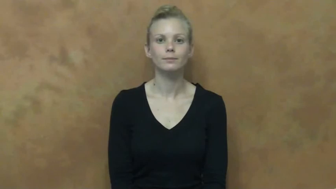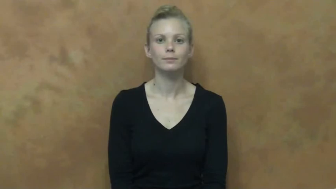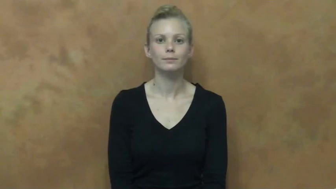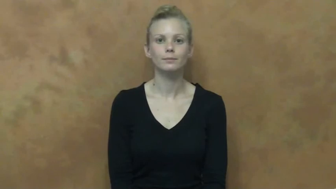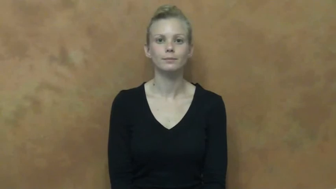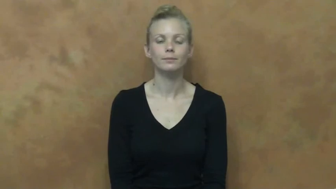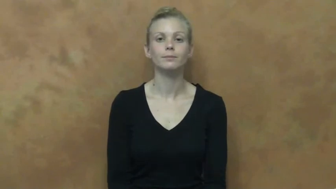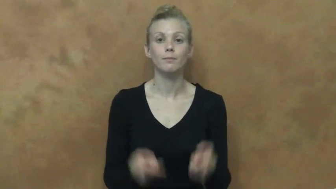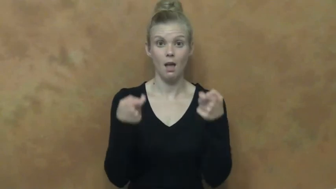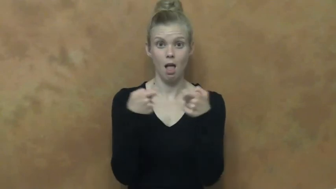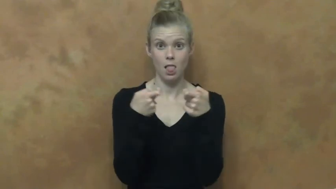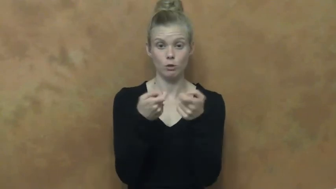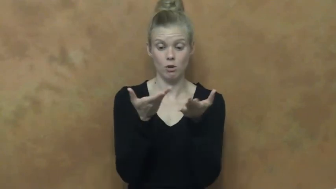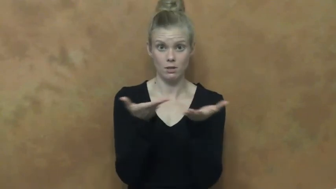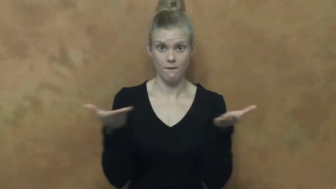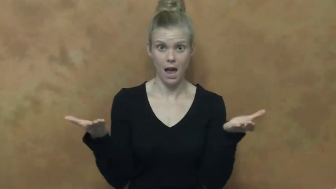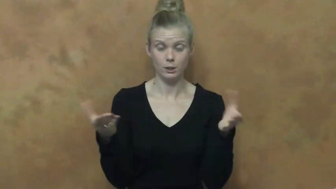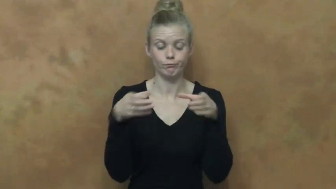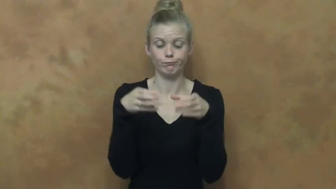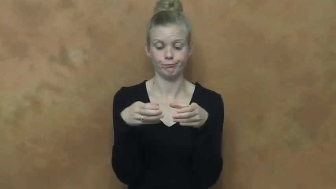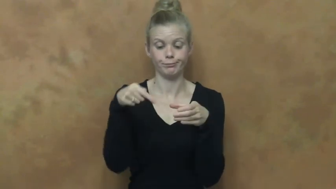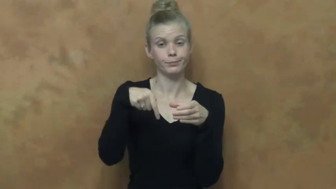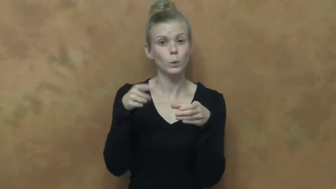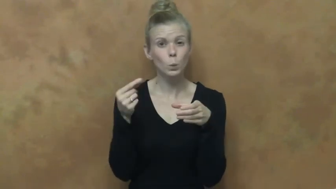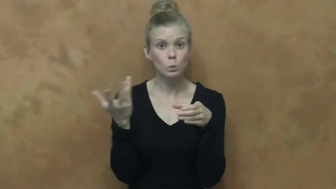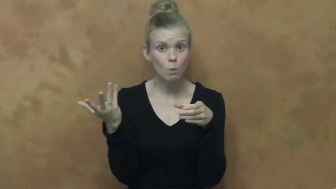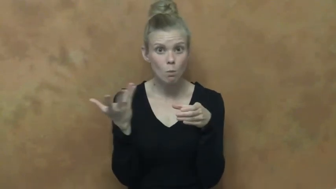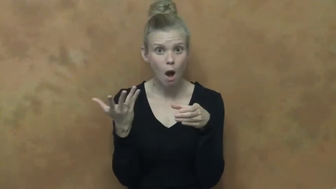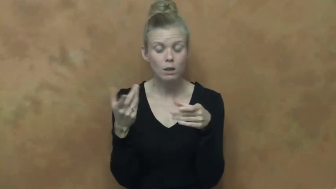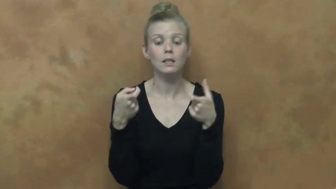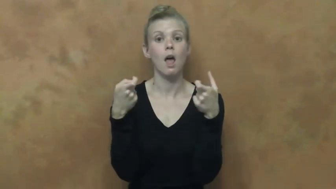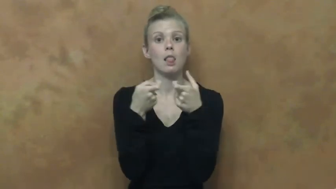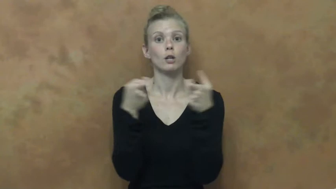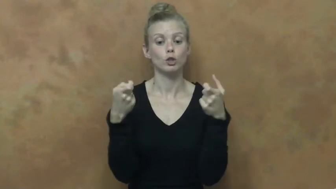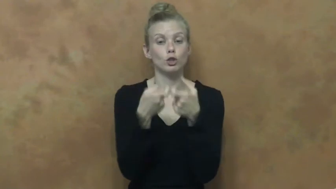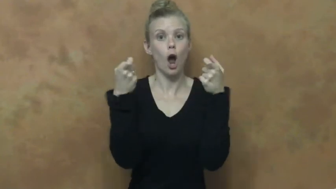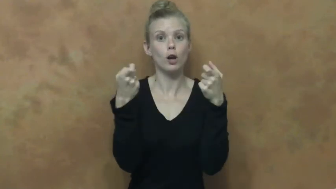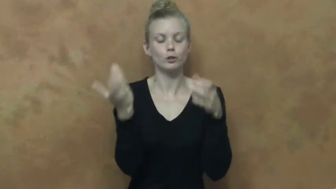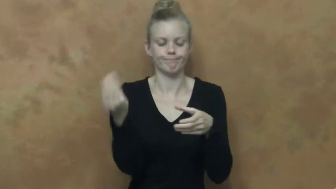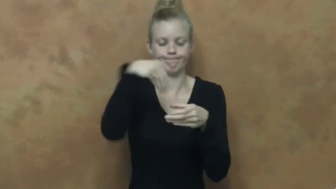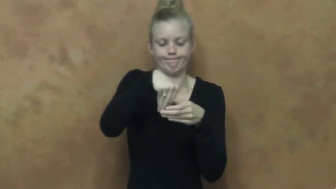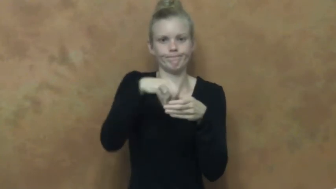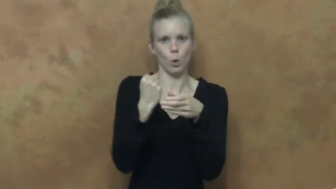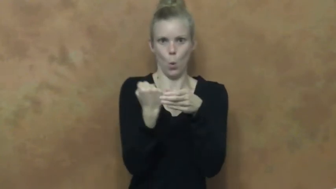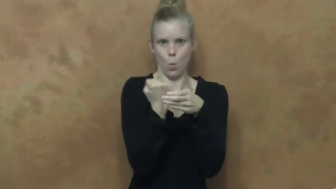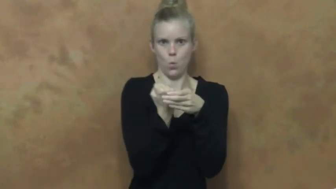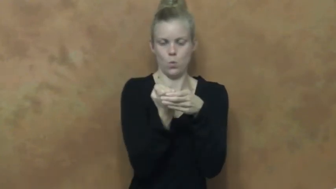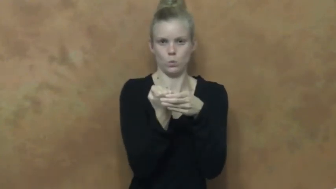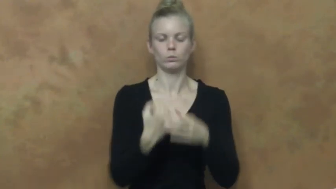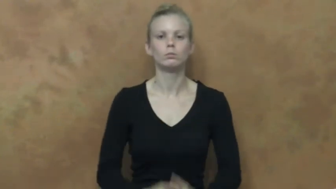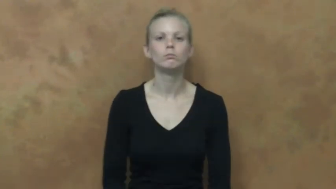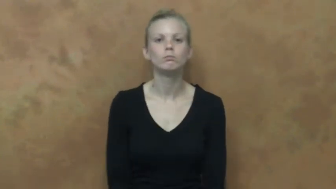capacitor